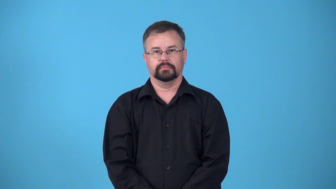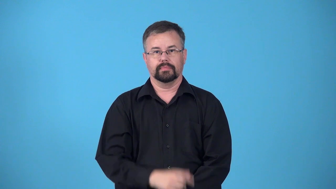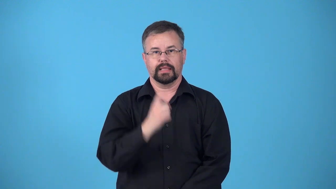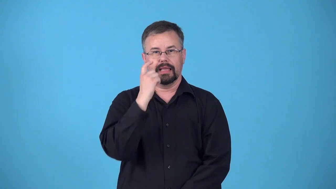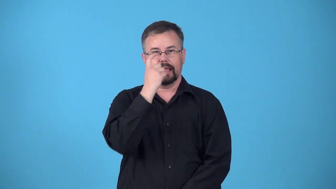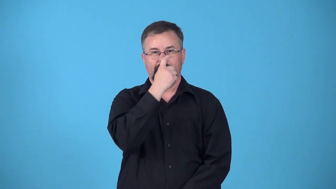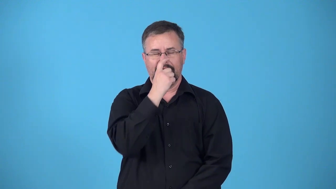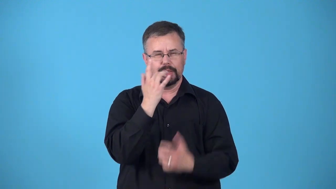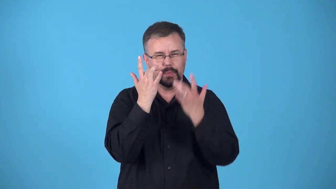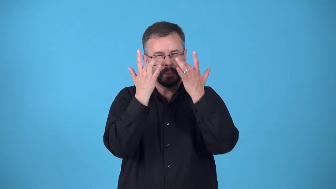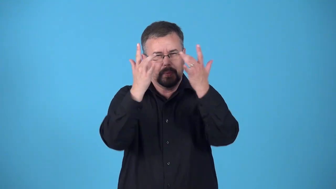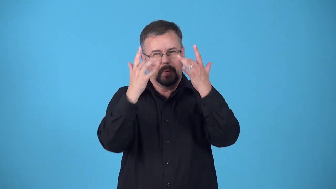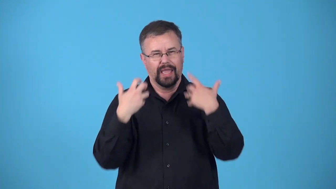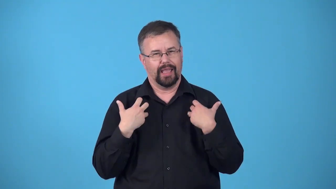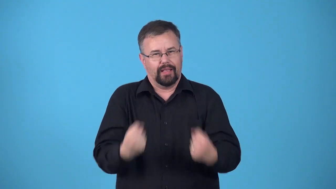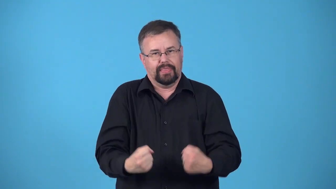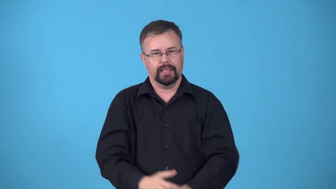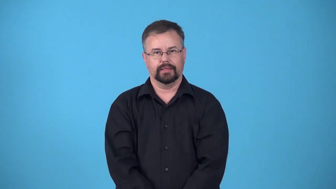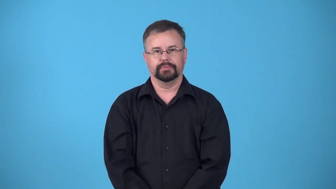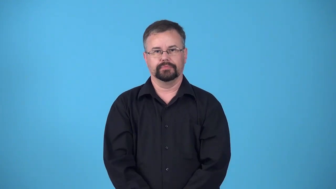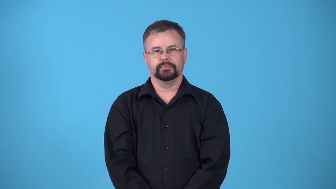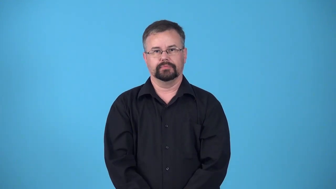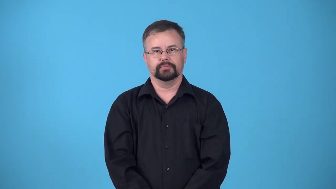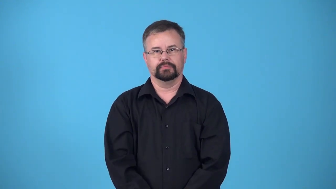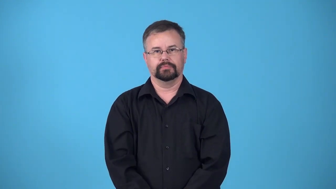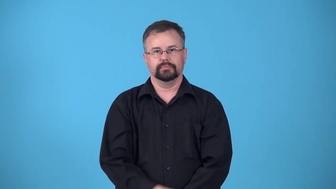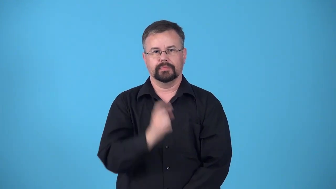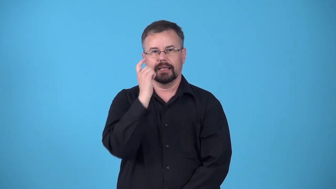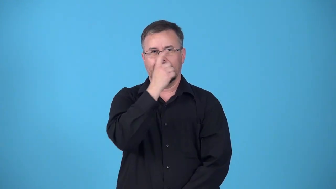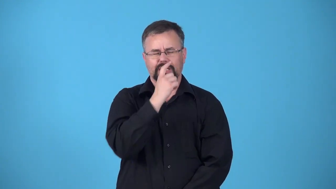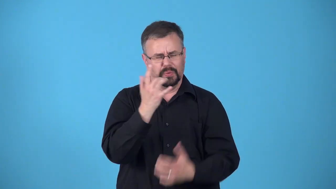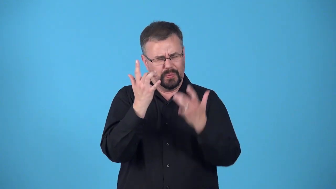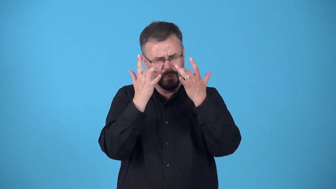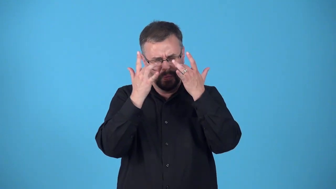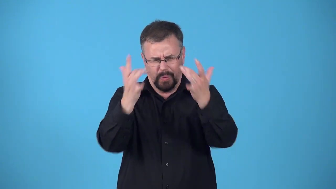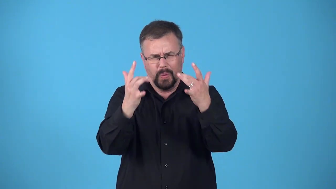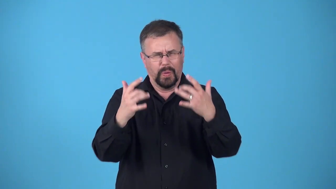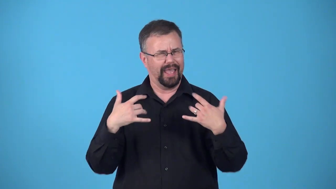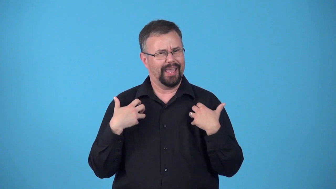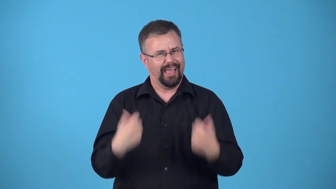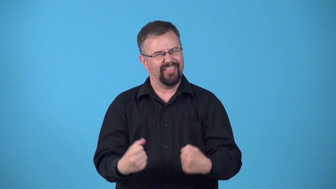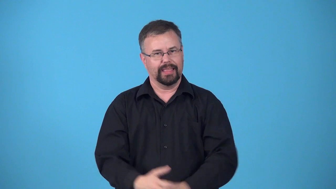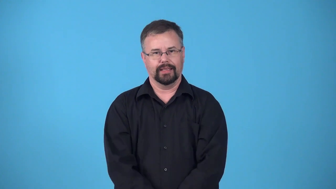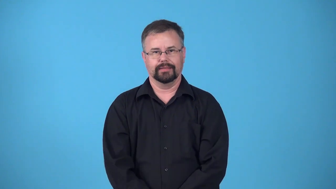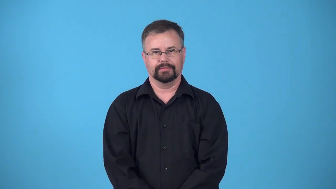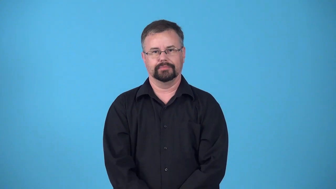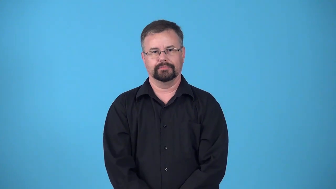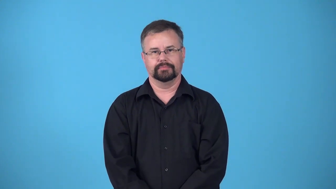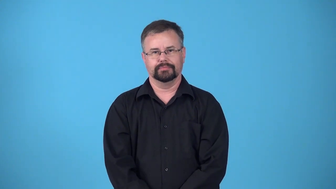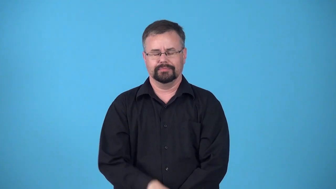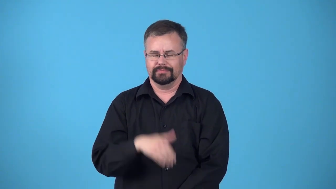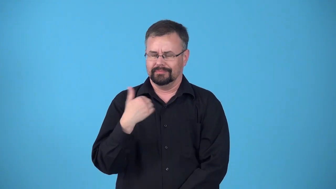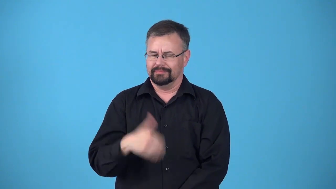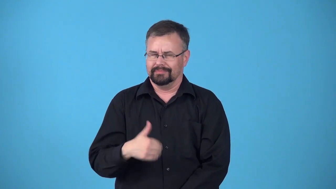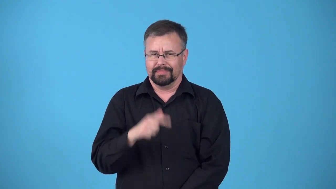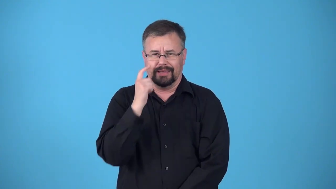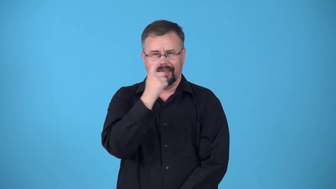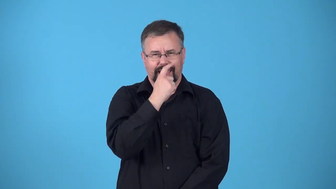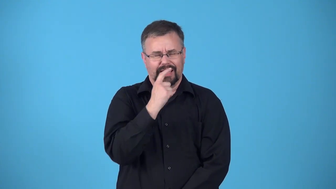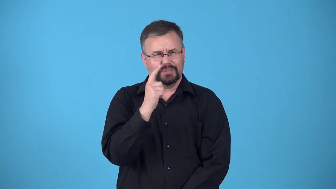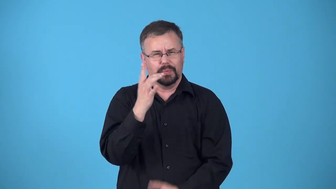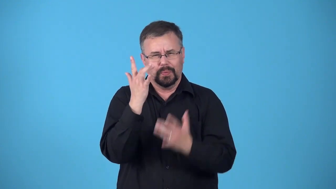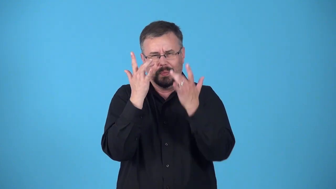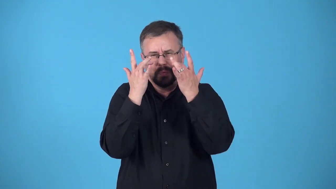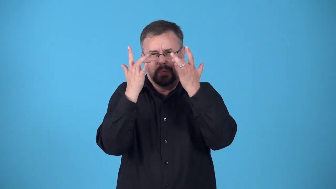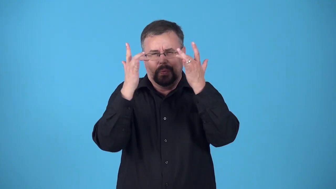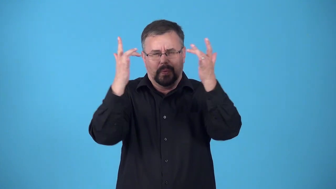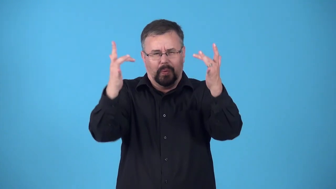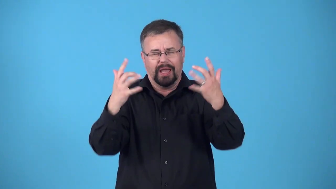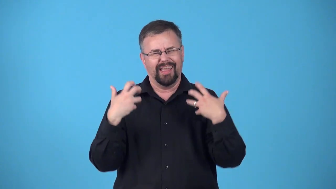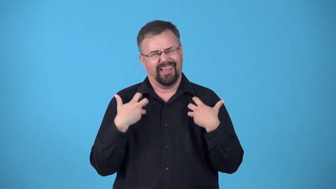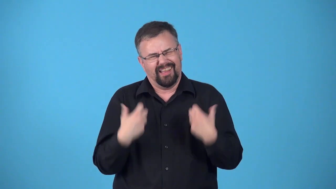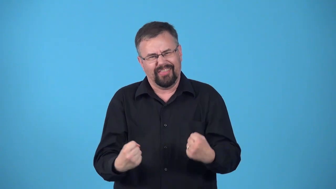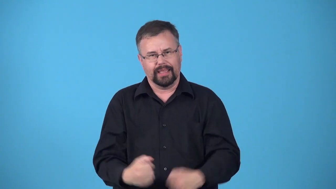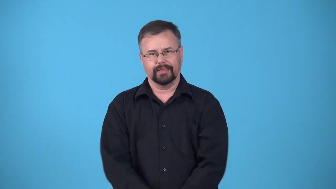clear, clearer, clearest